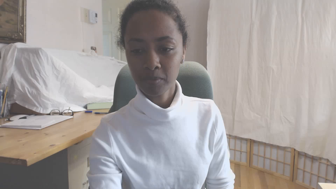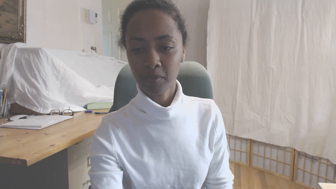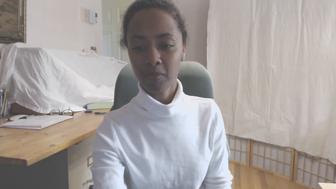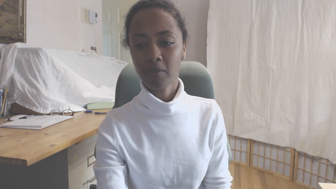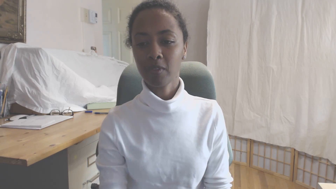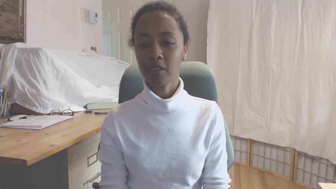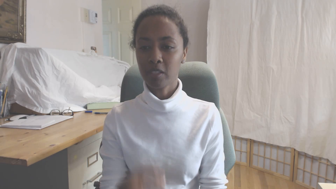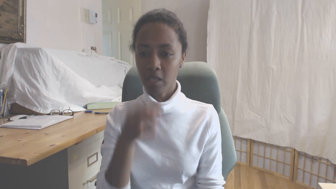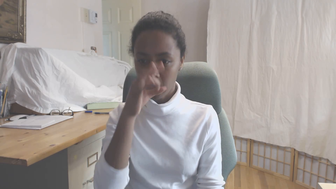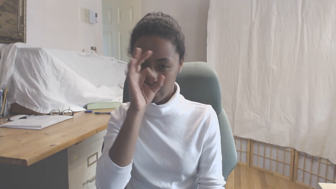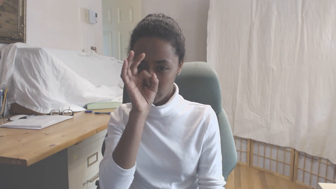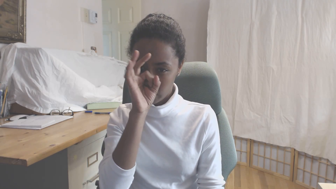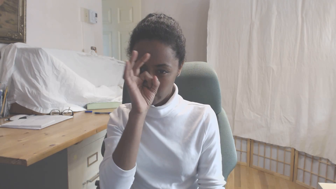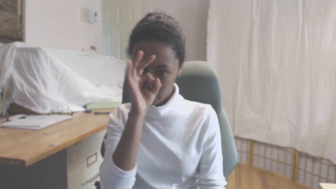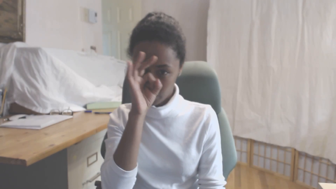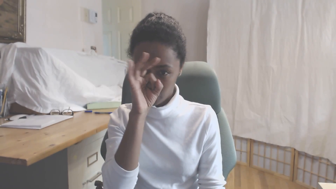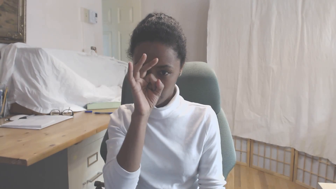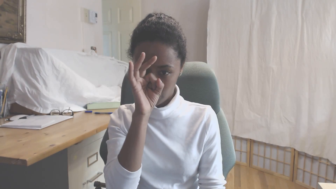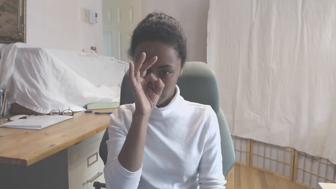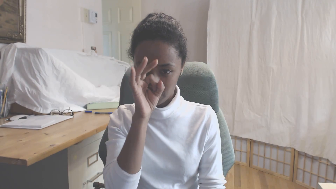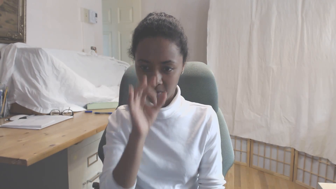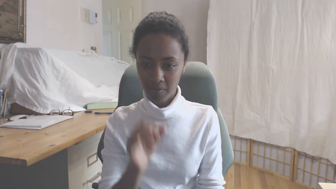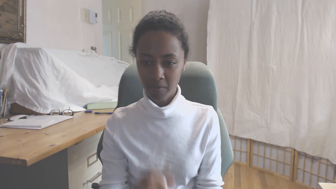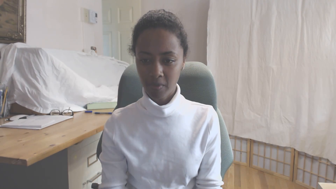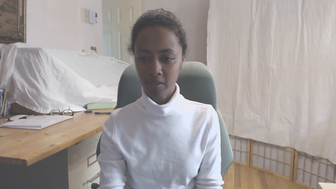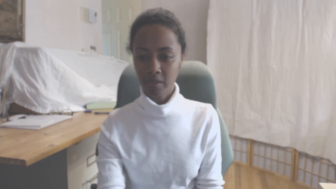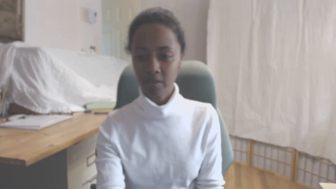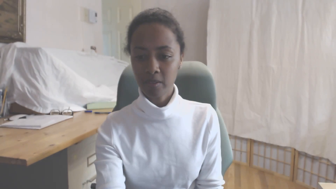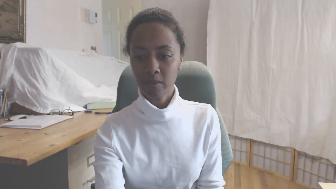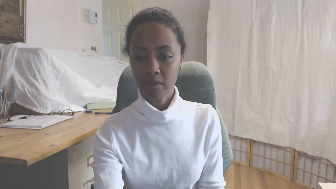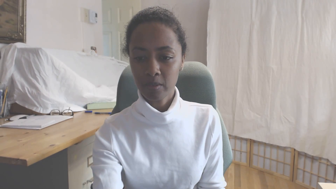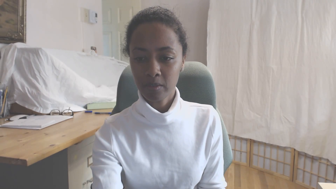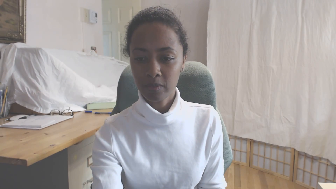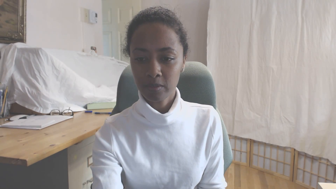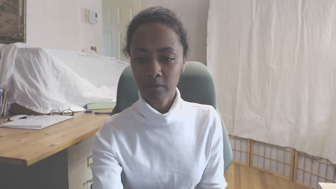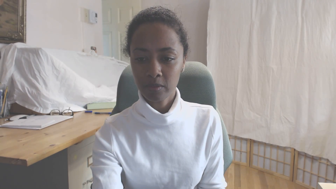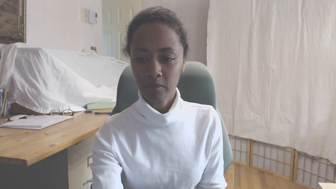fox